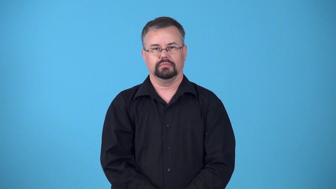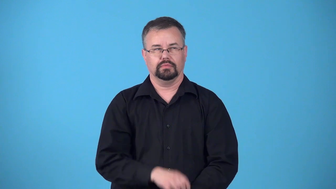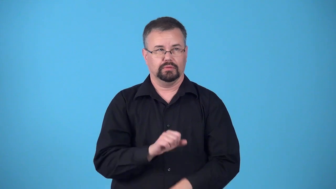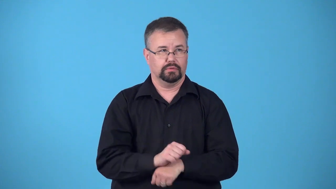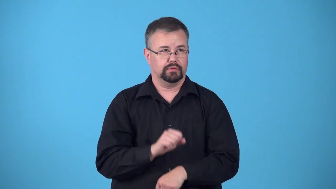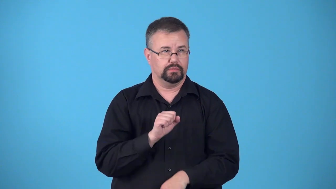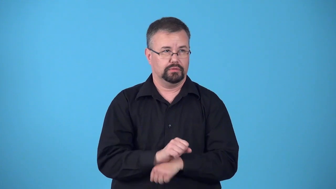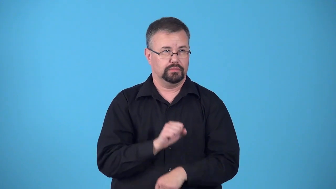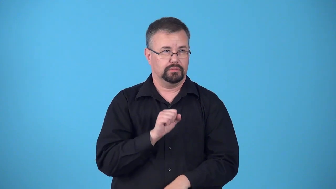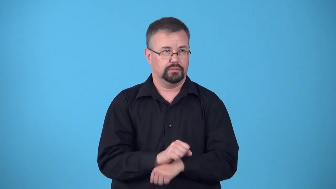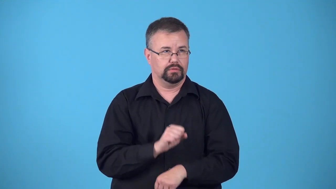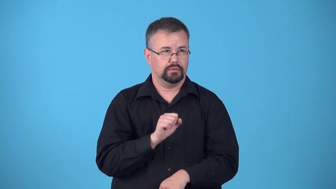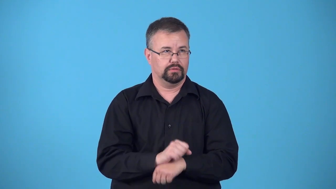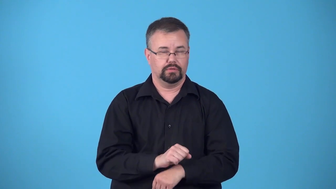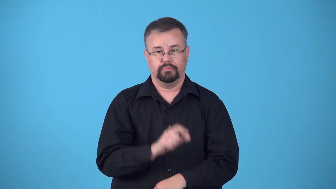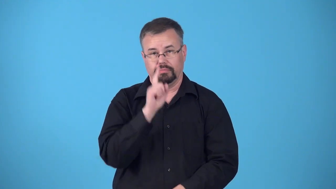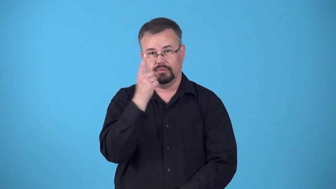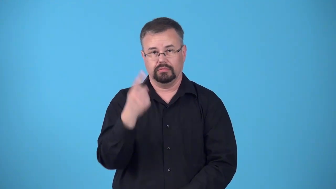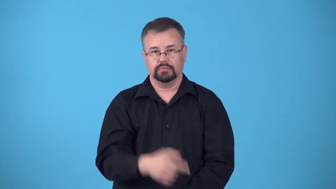phone it in